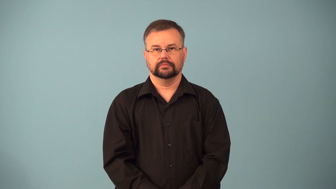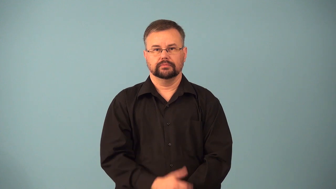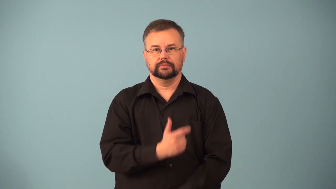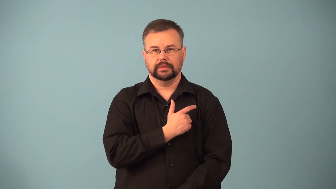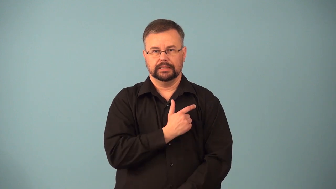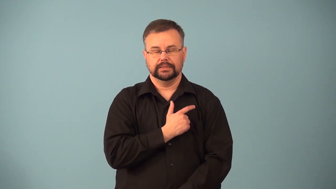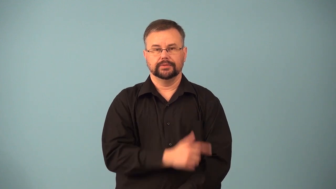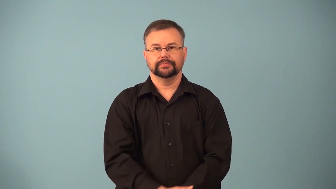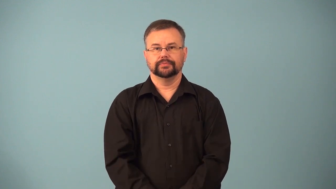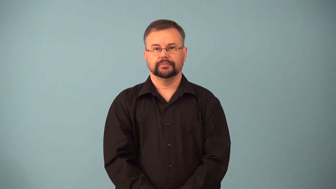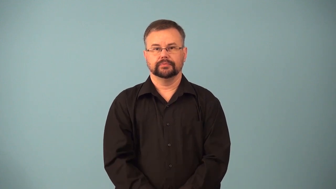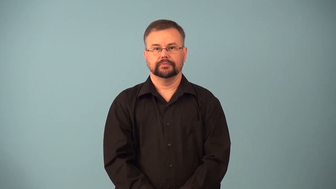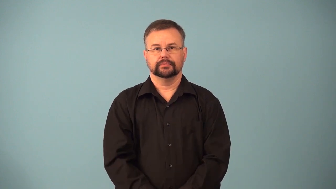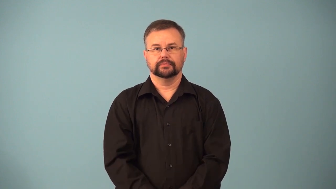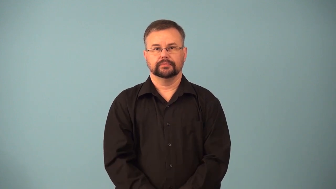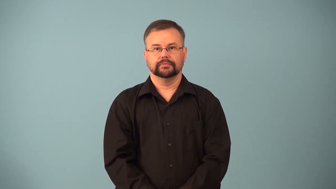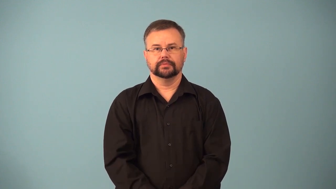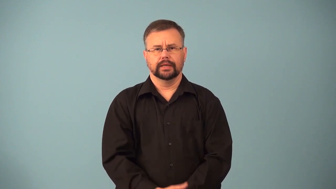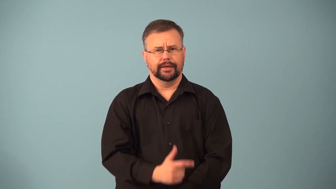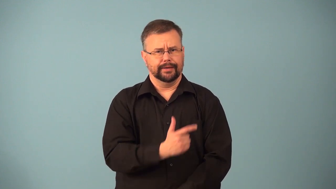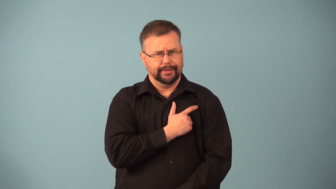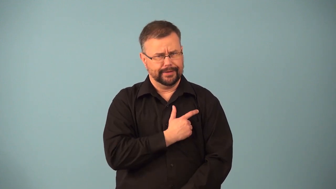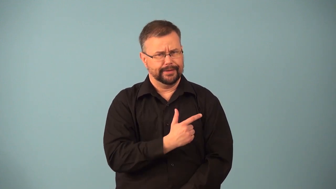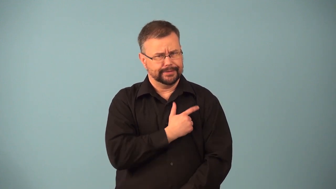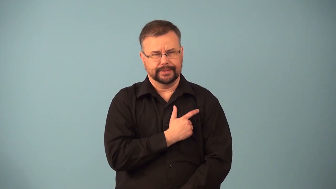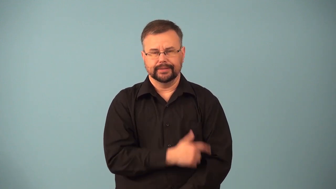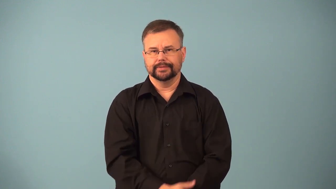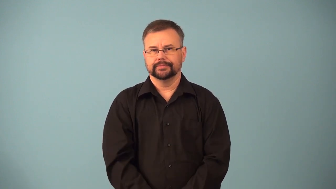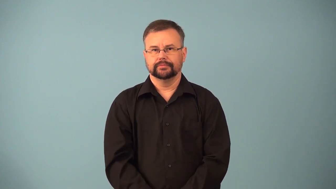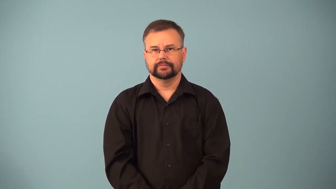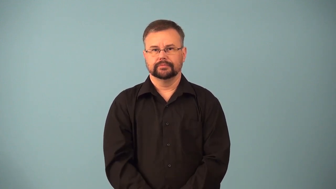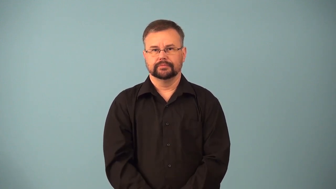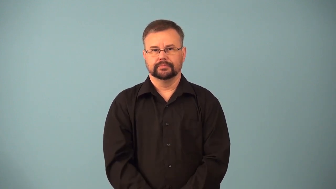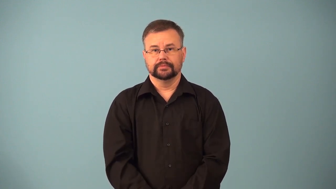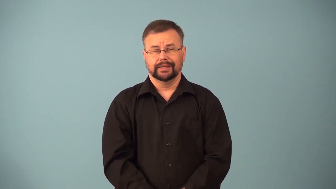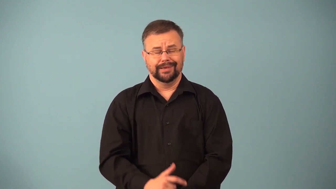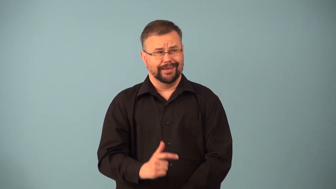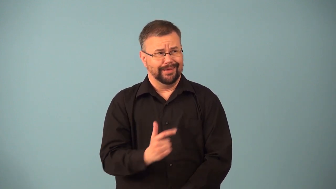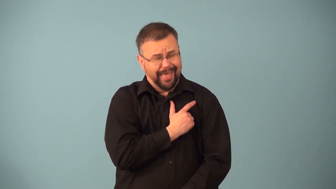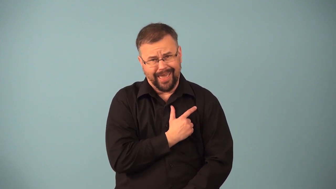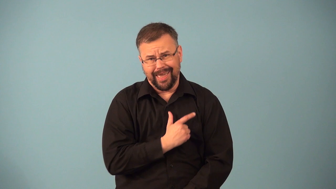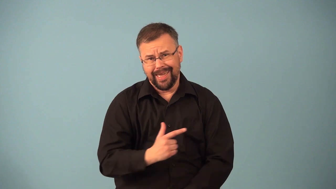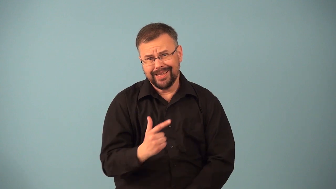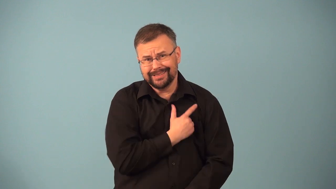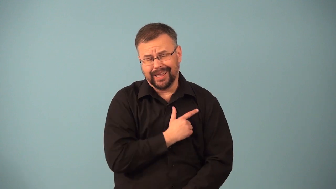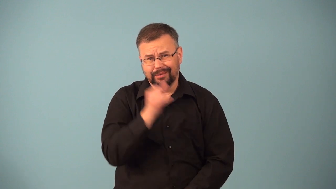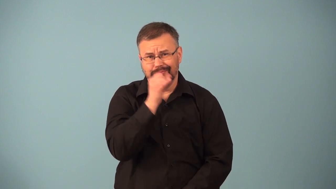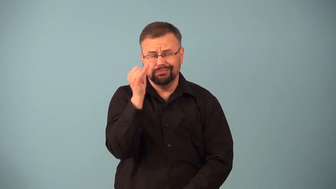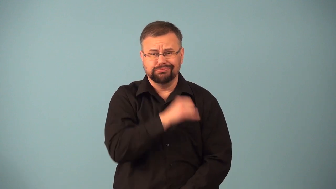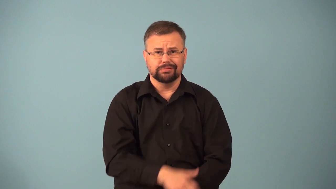lazy,lazier,laziest